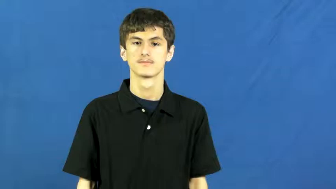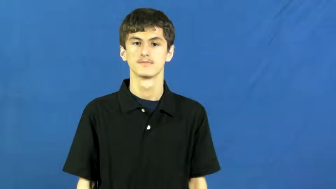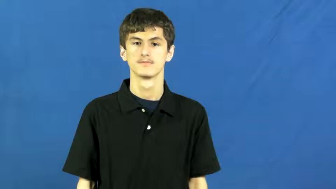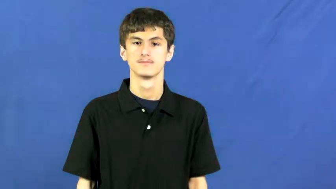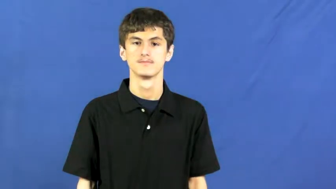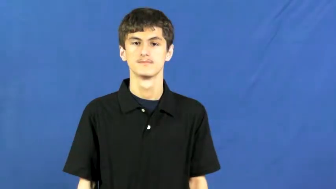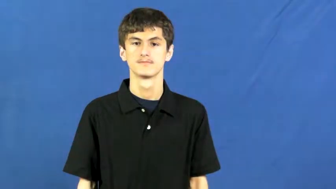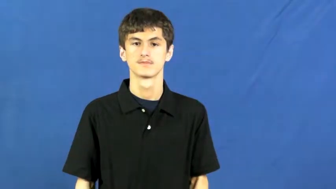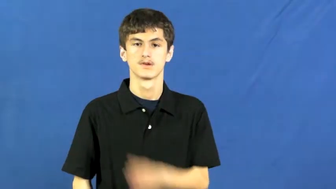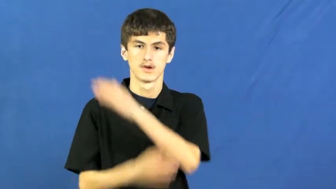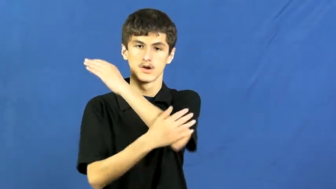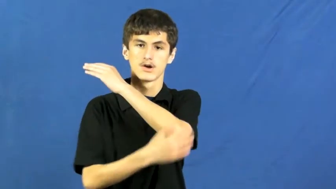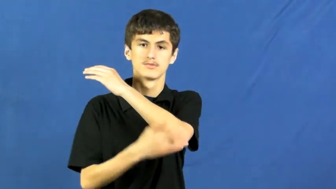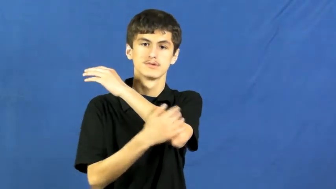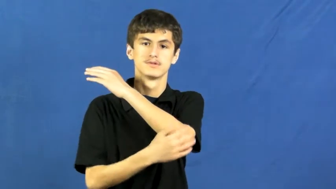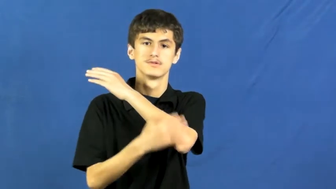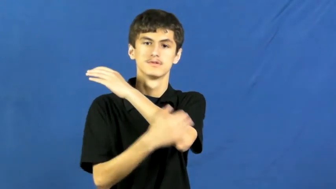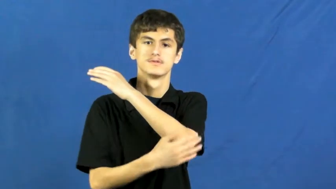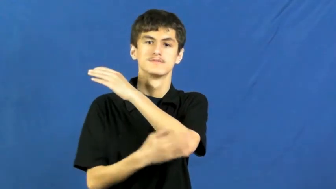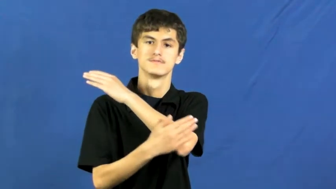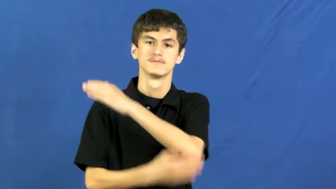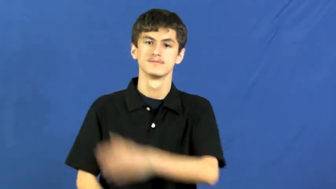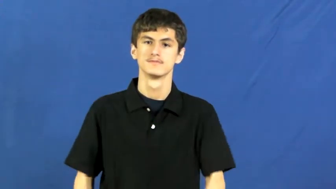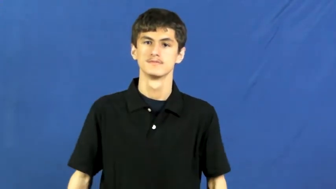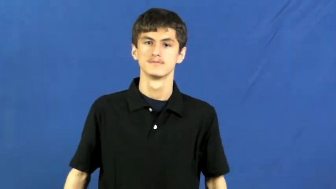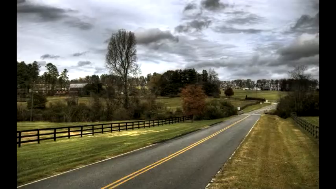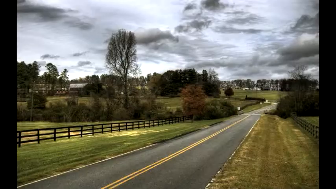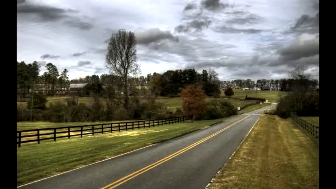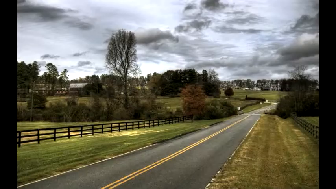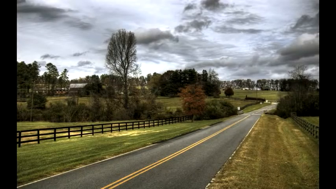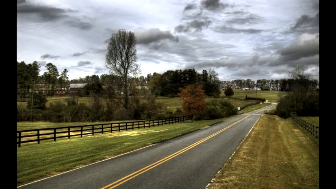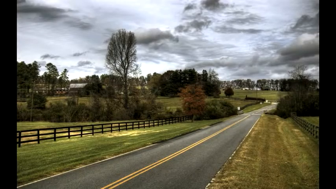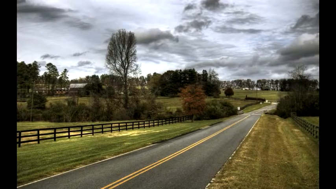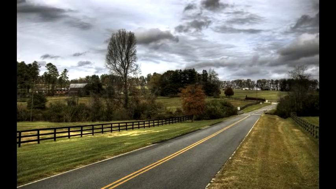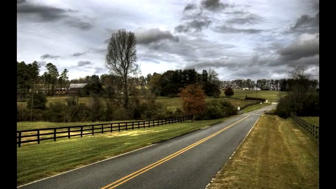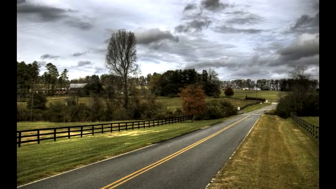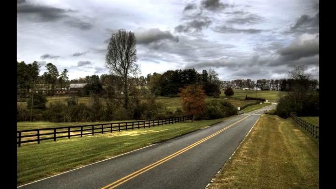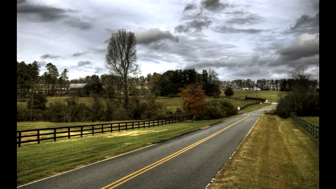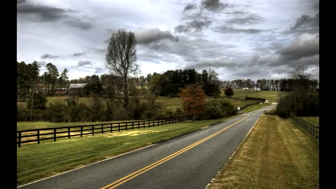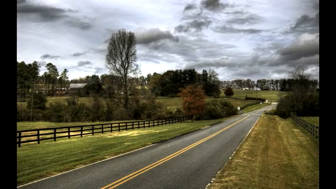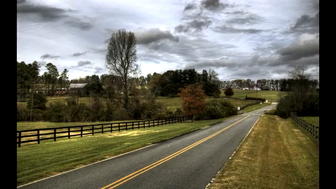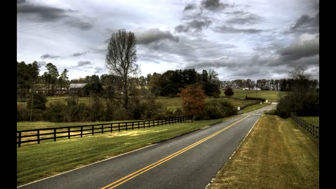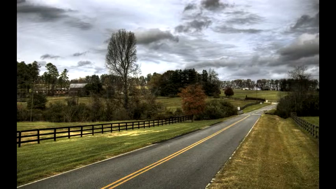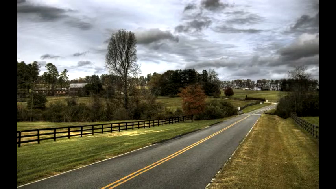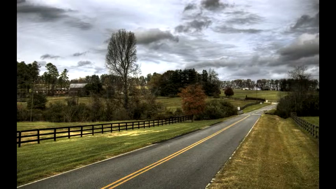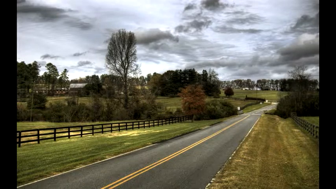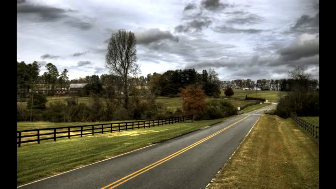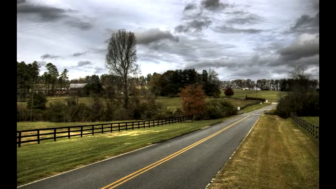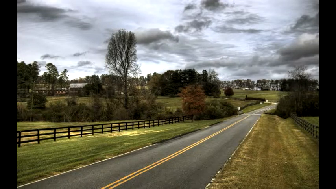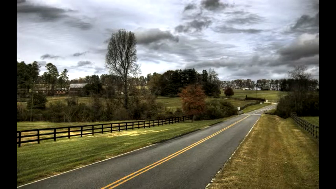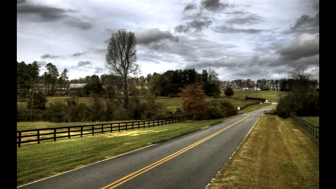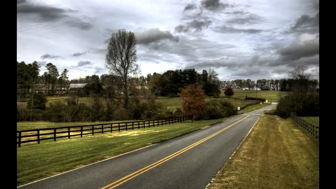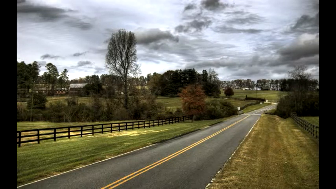country,bucolic